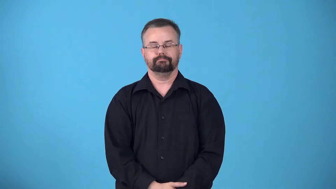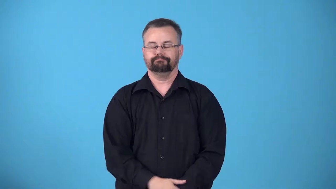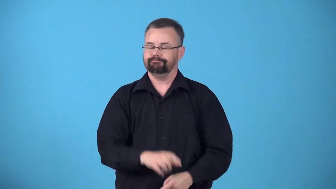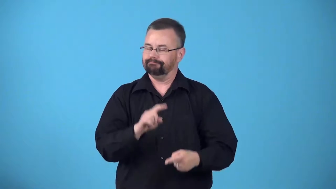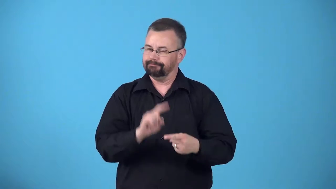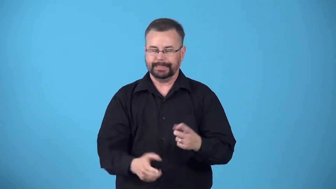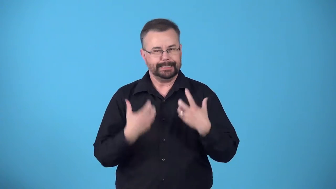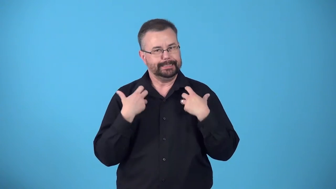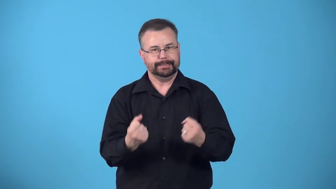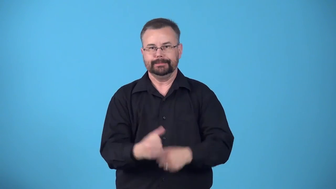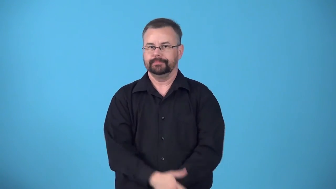cureless,uncureable